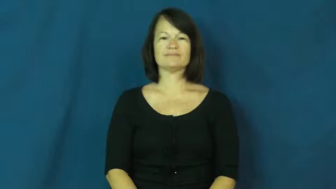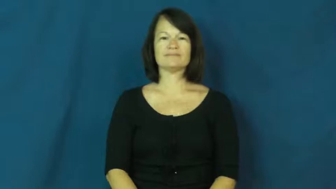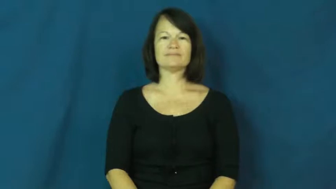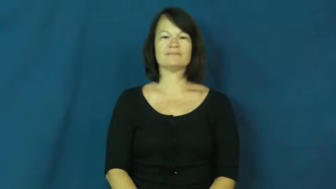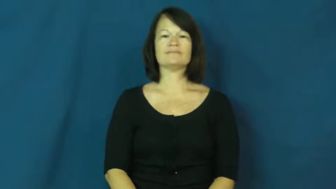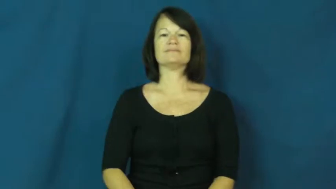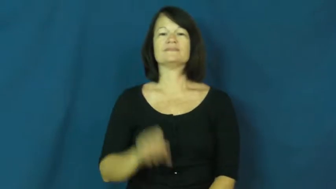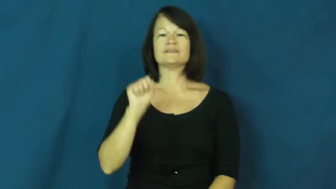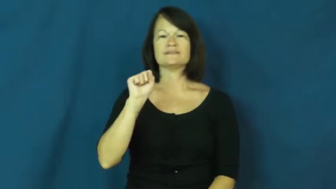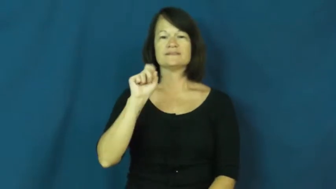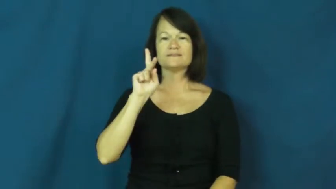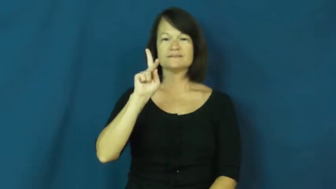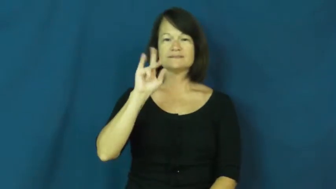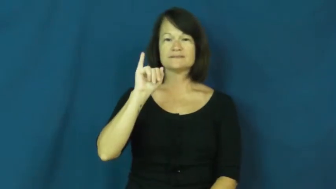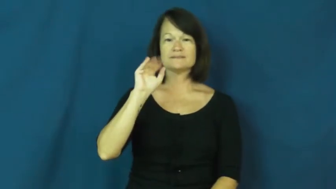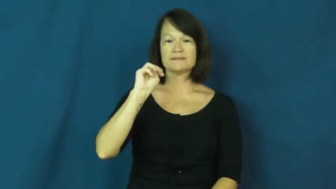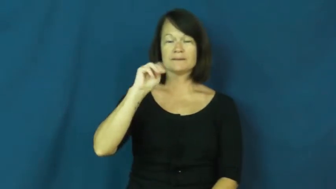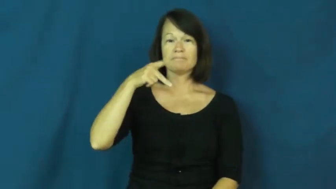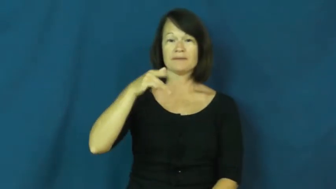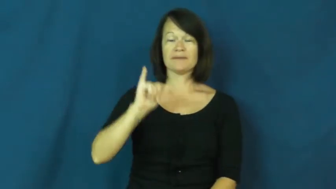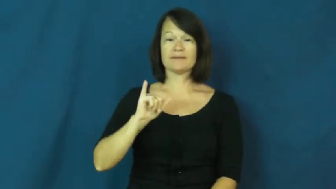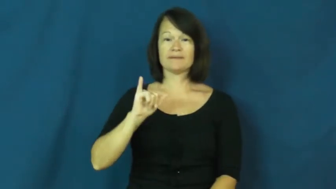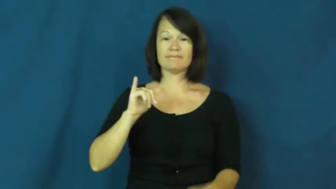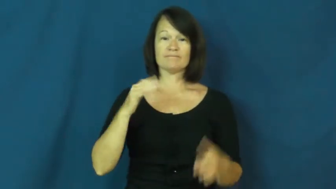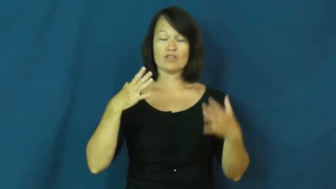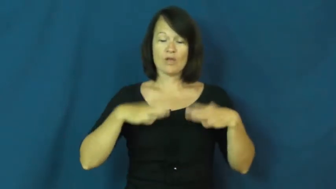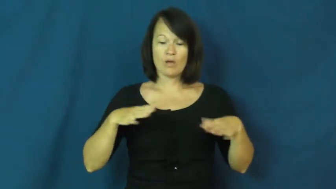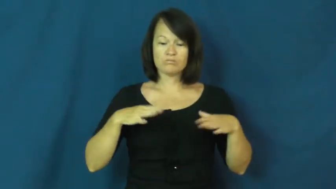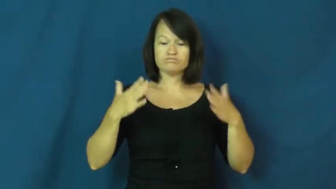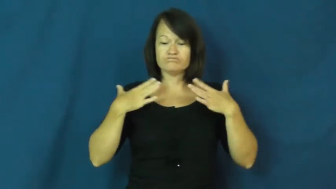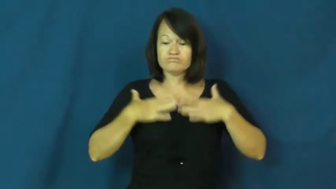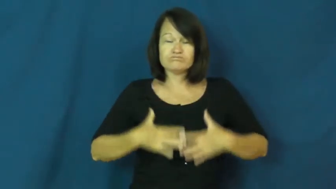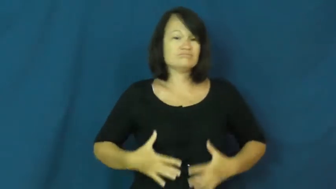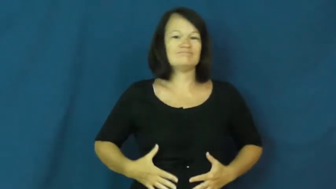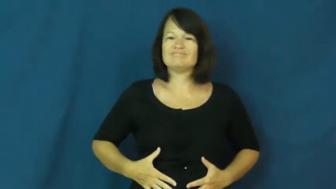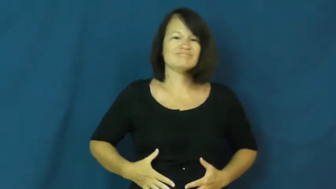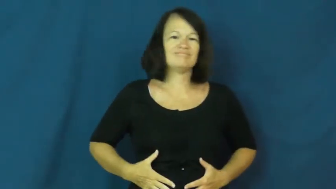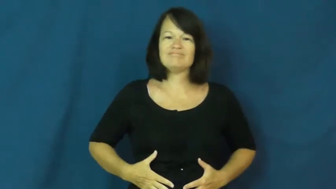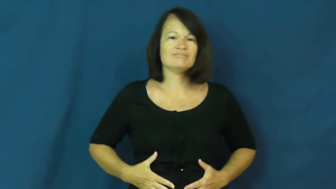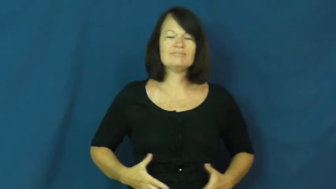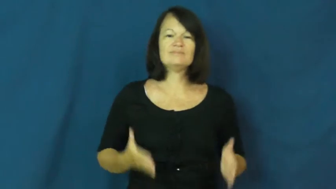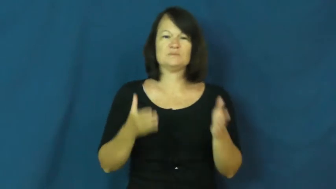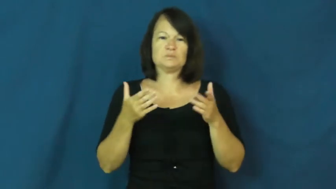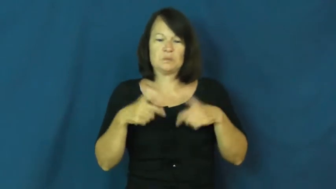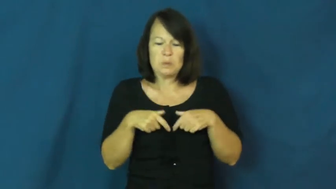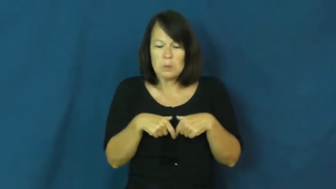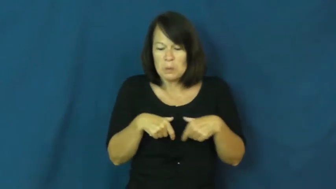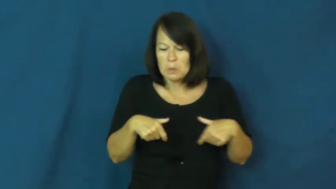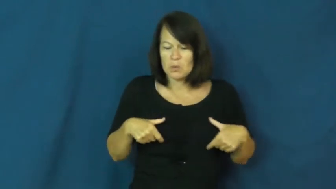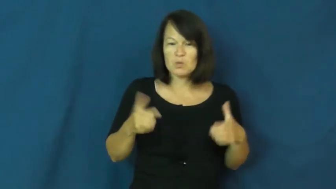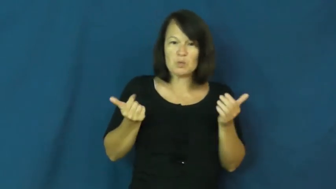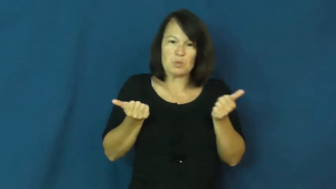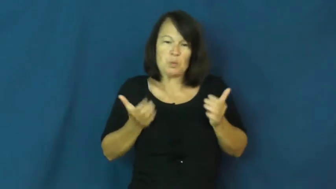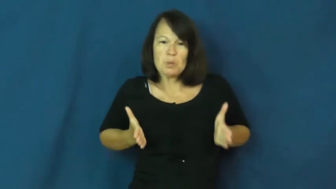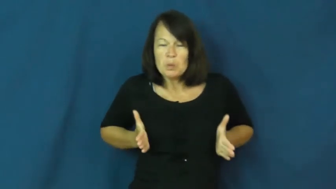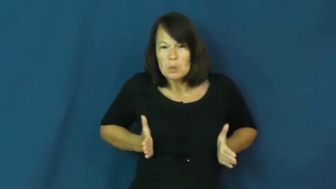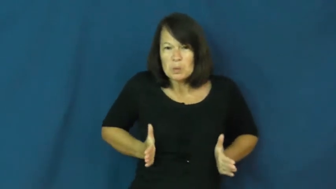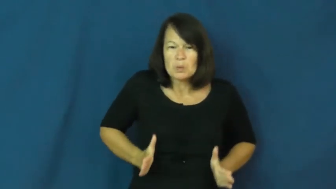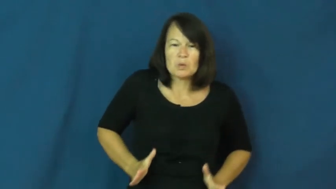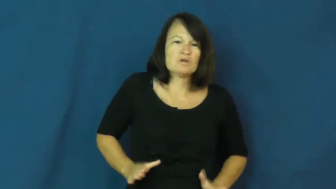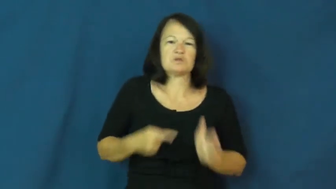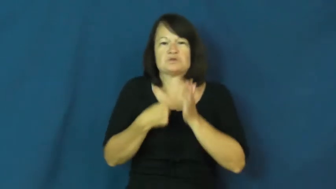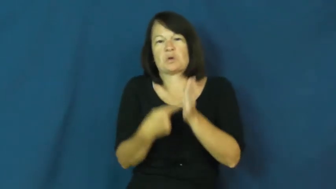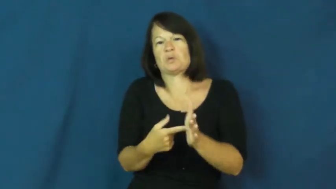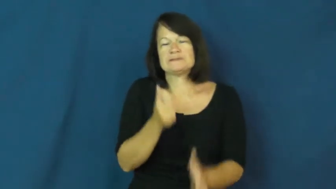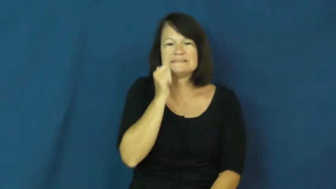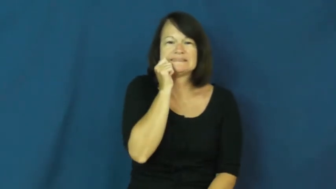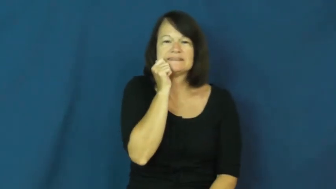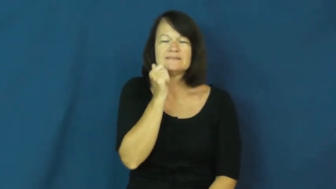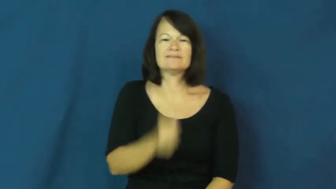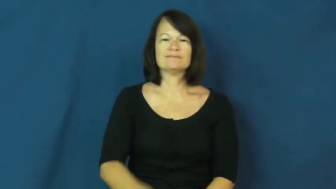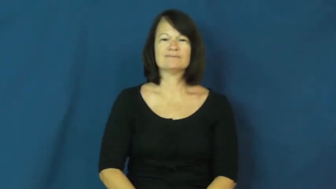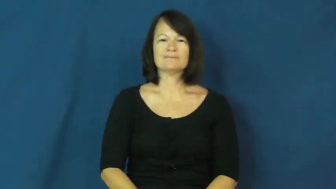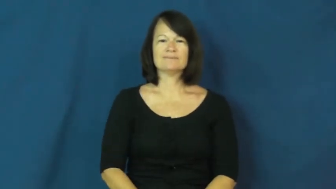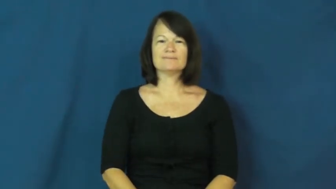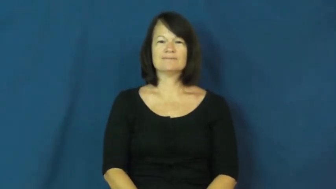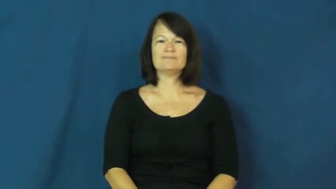skimpy-clothes